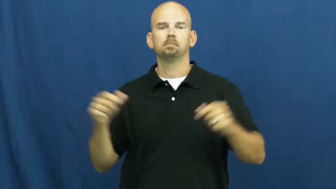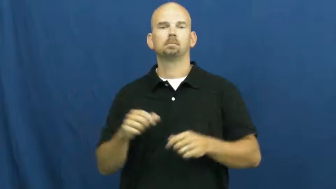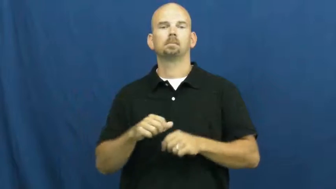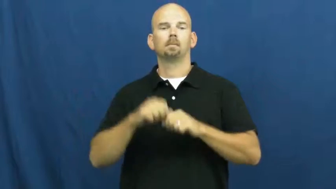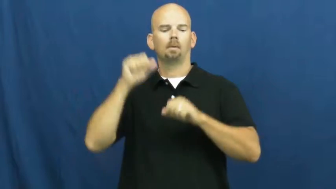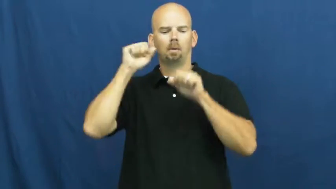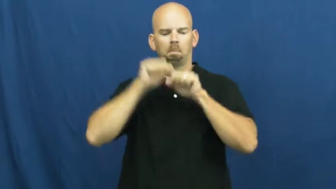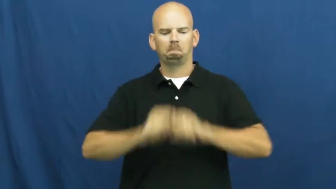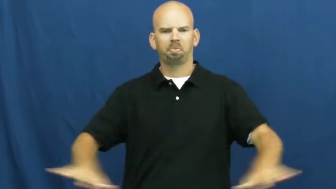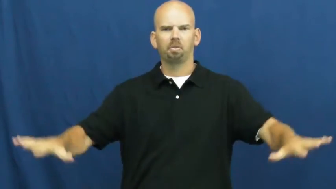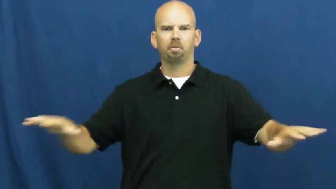plop